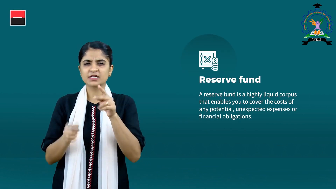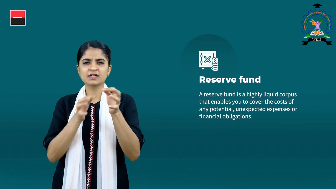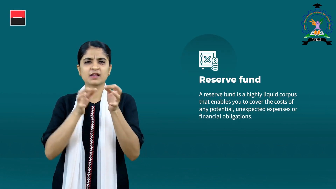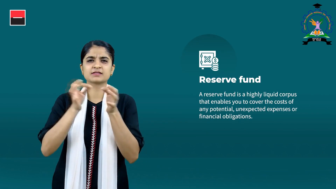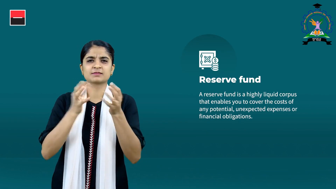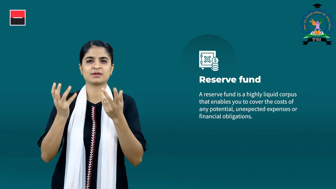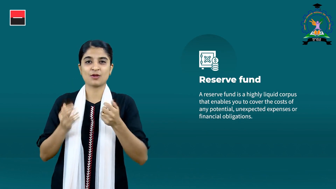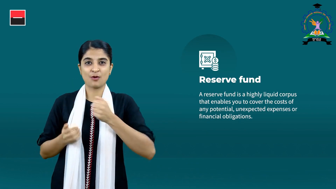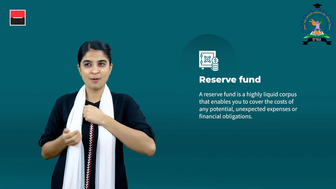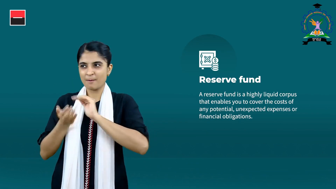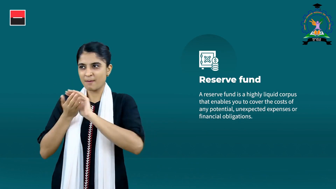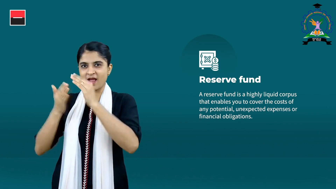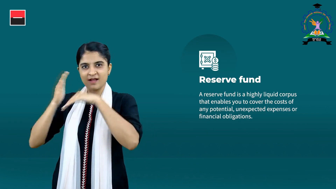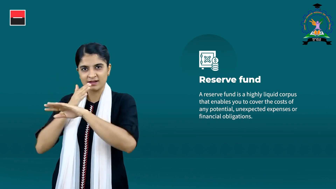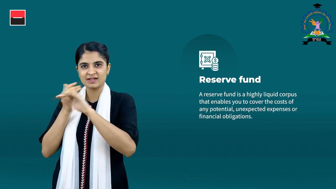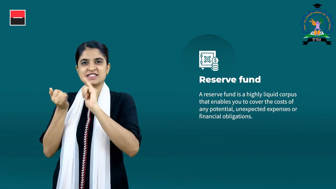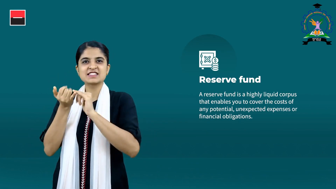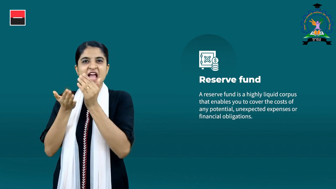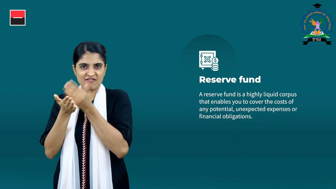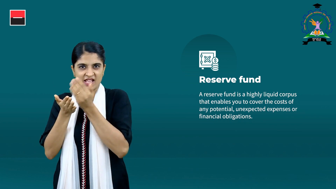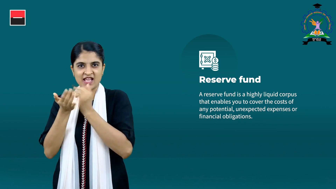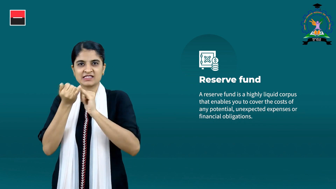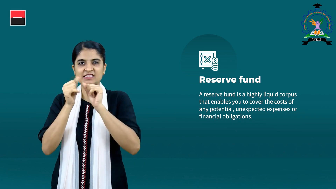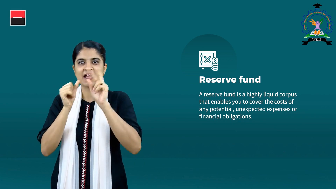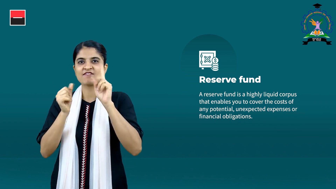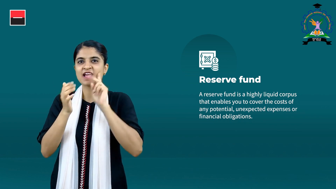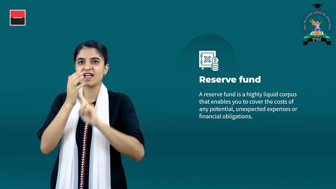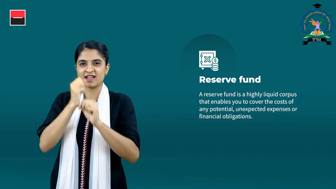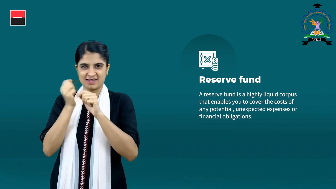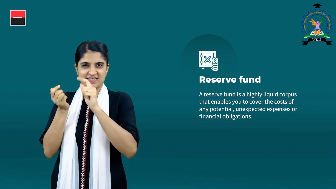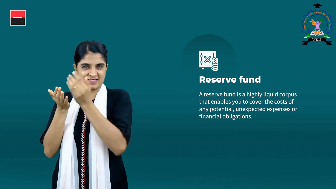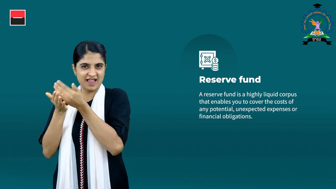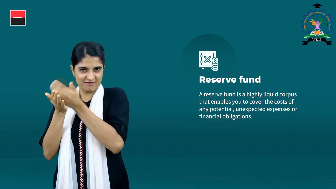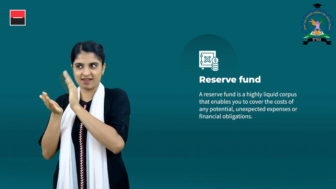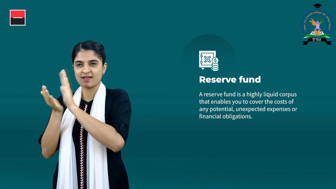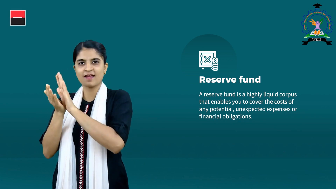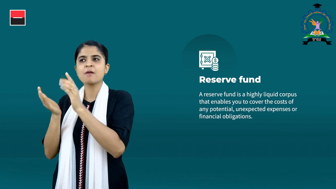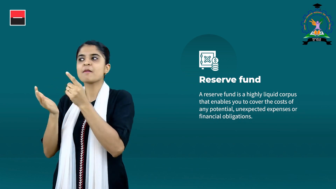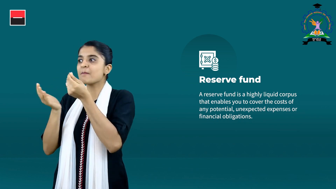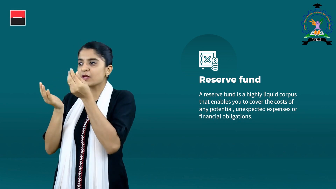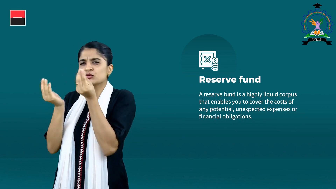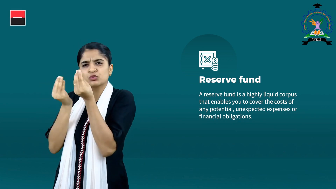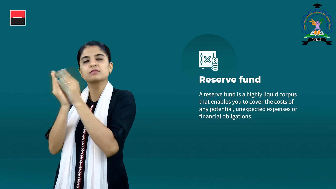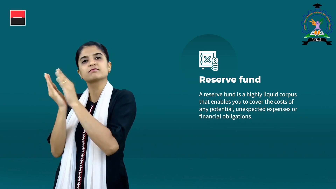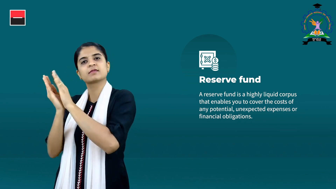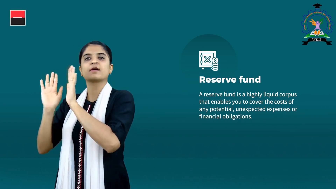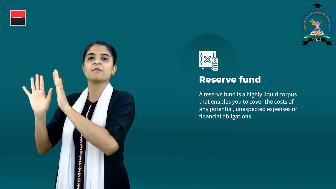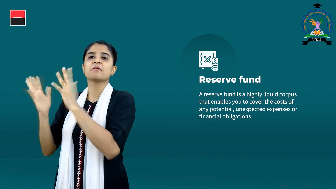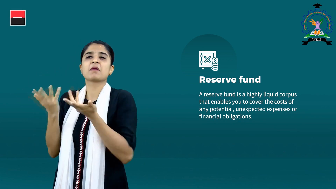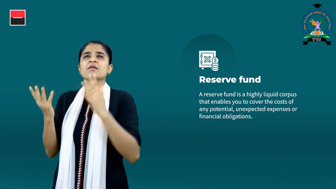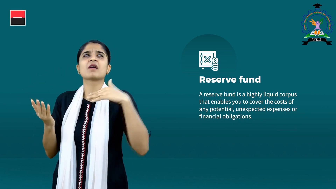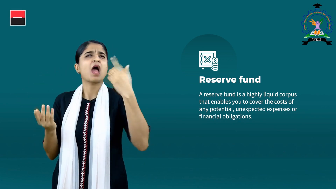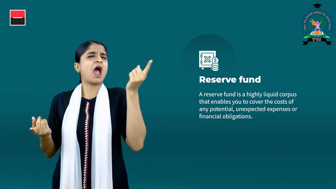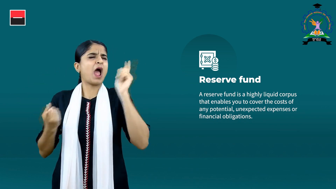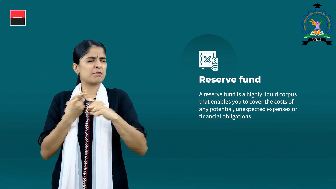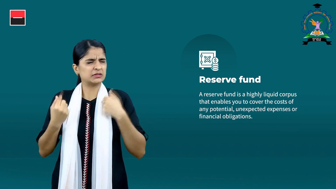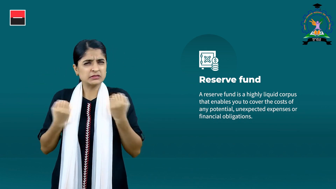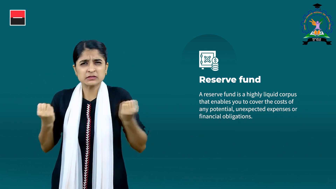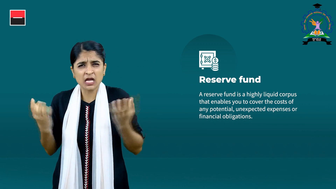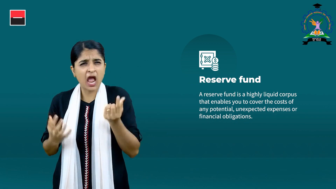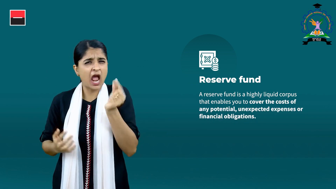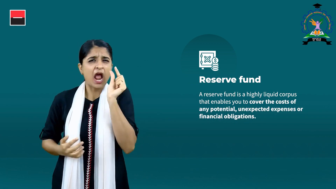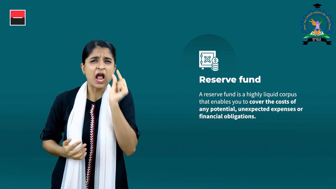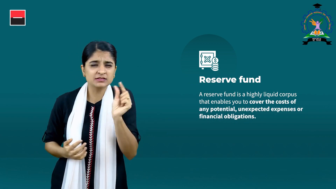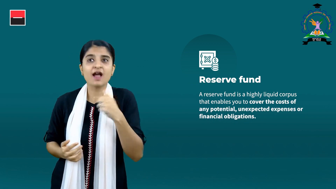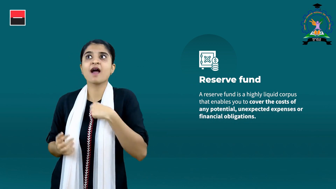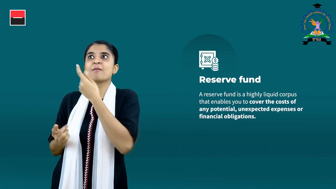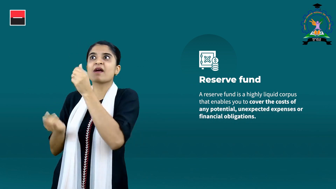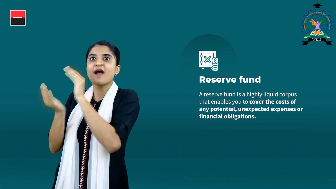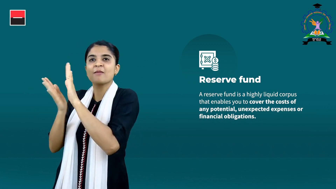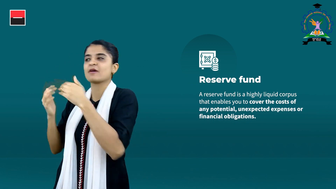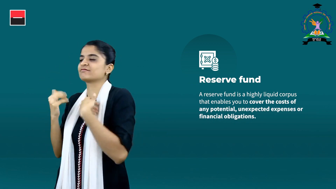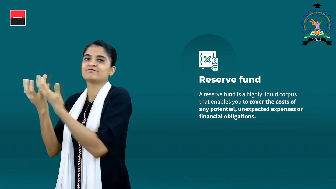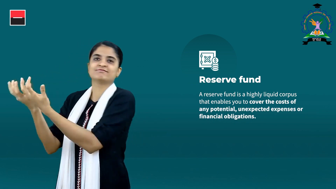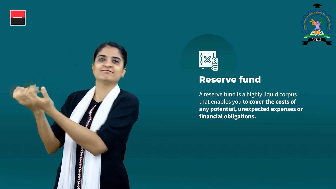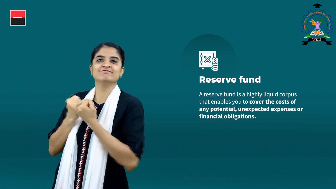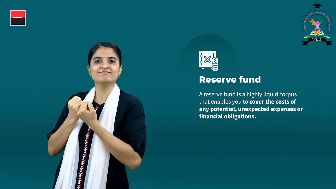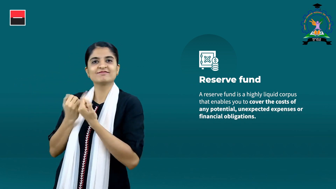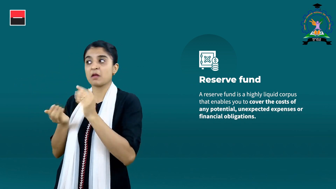55 Reserve Fund